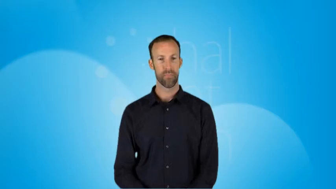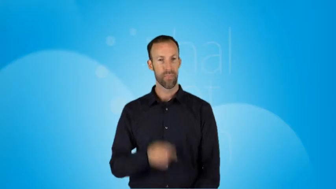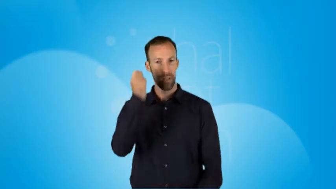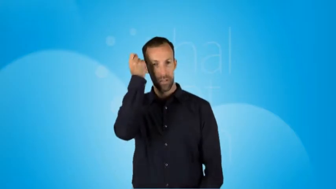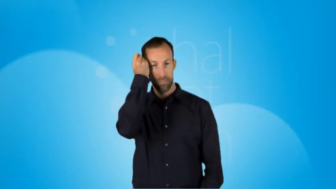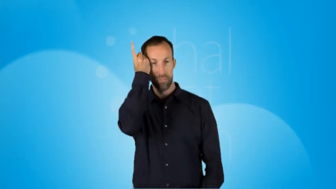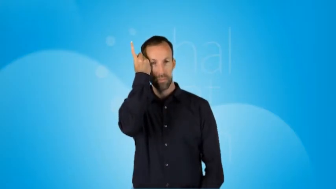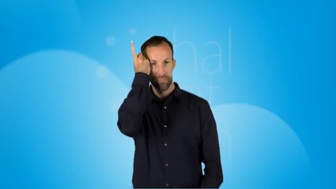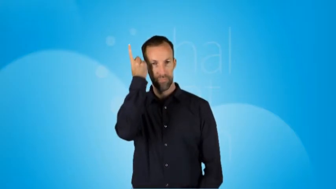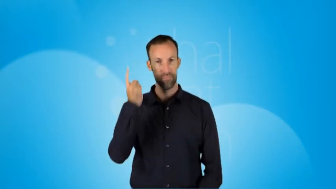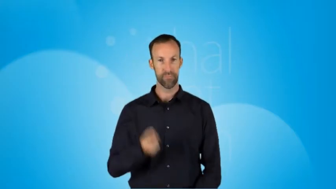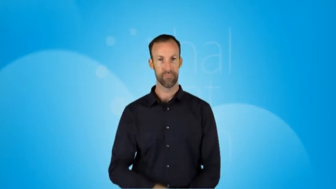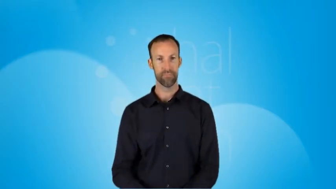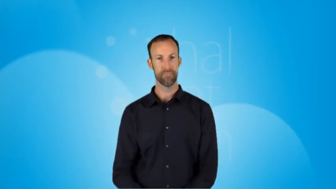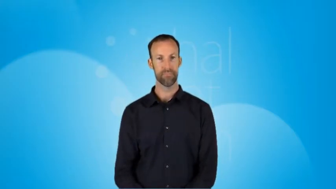comprehensive